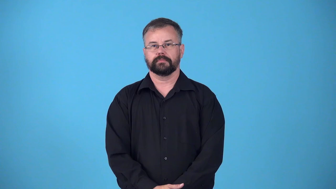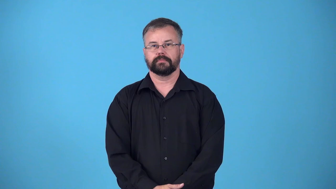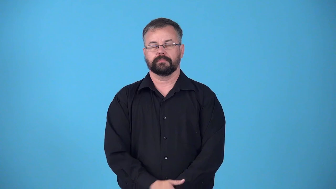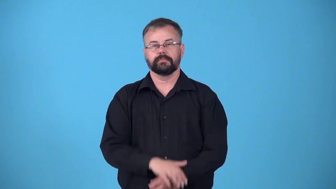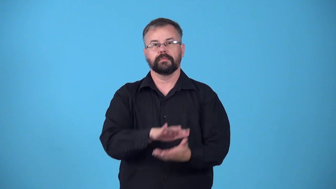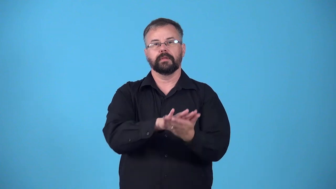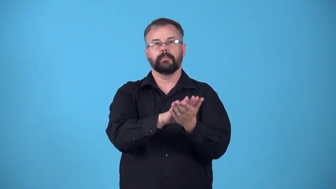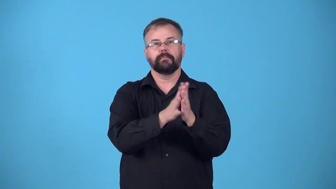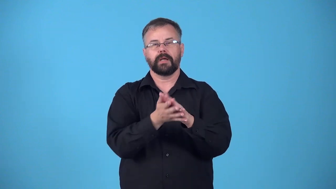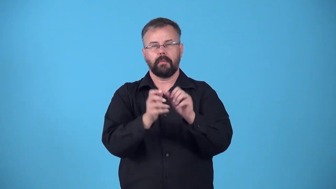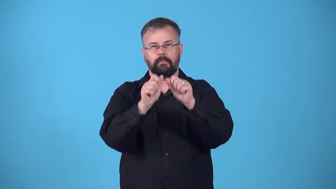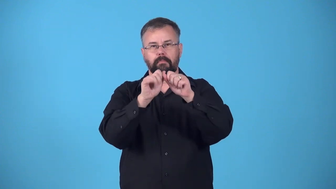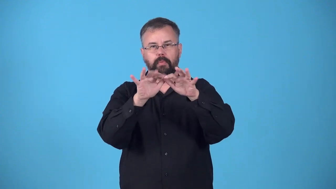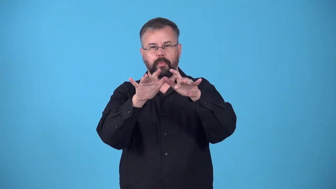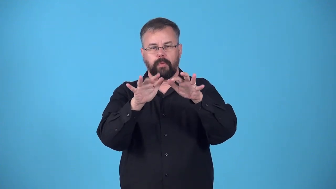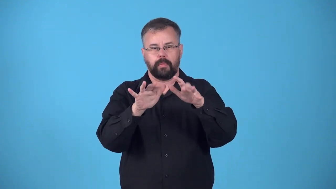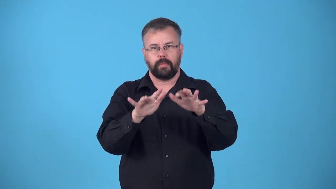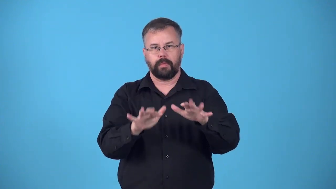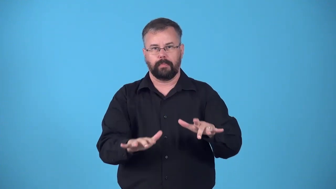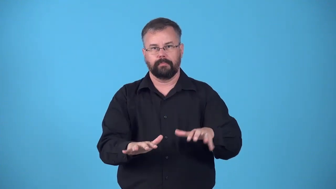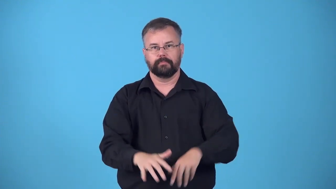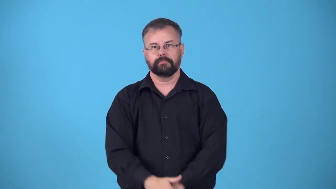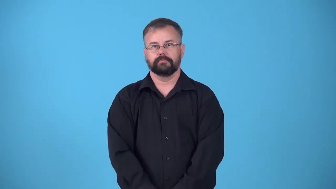flake